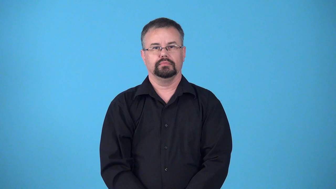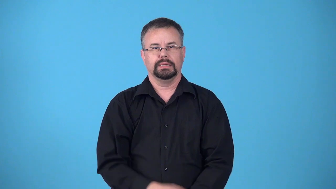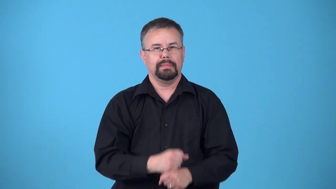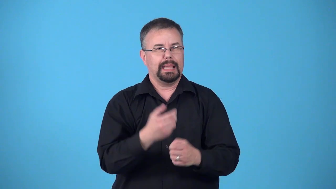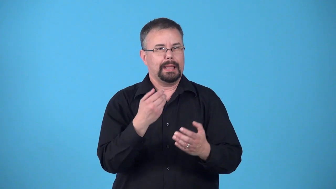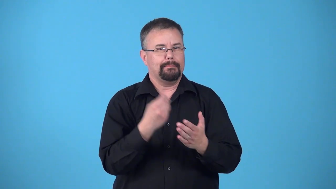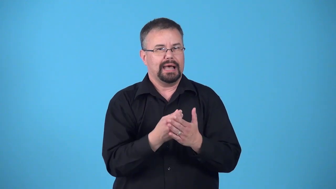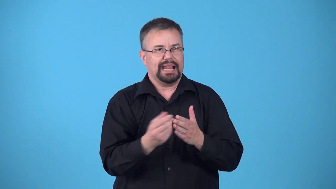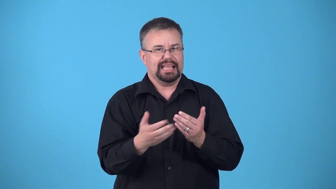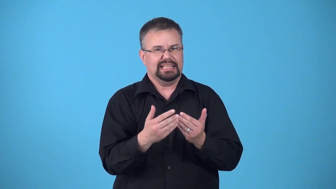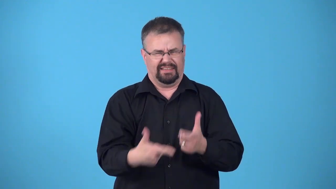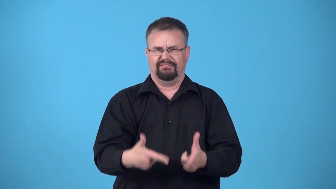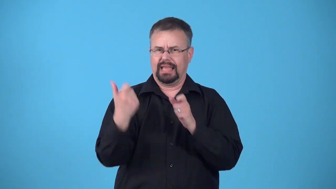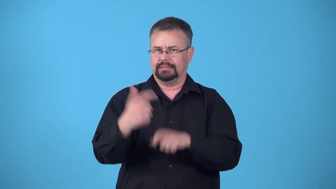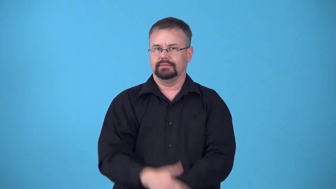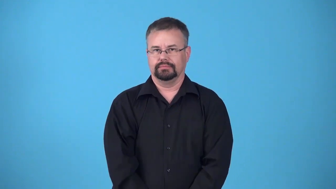quick buck